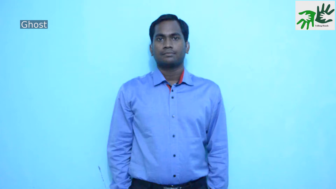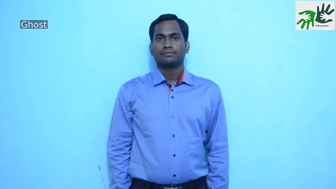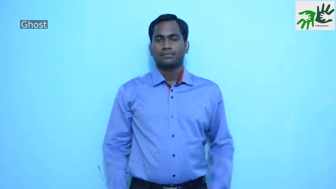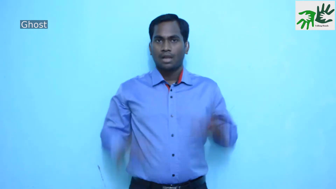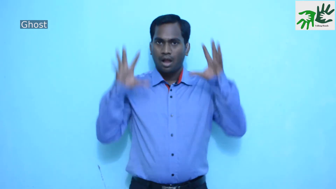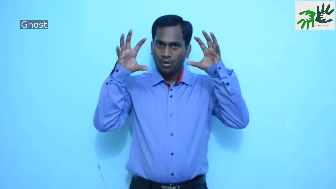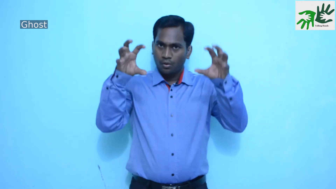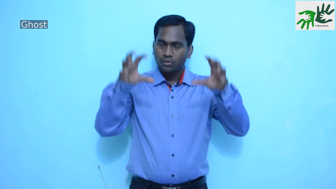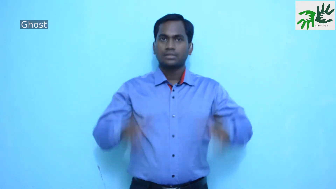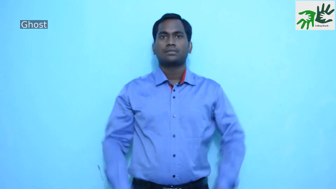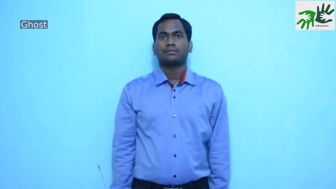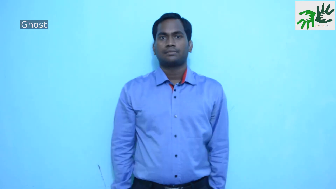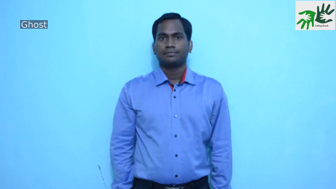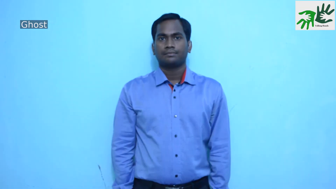Ghost